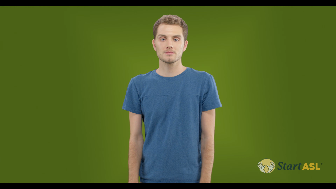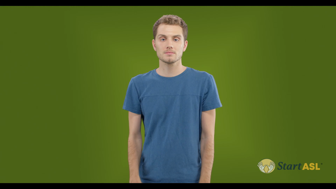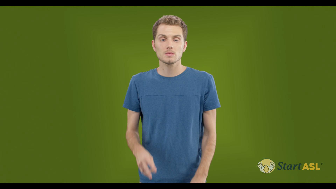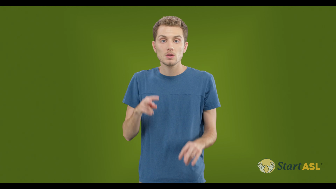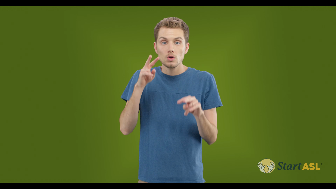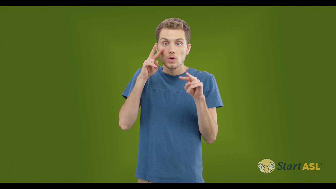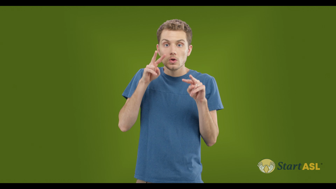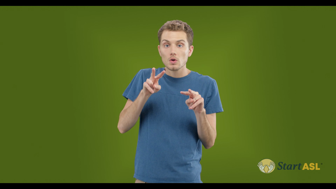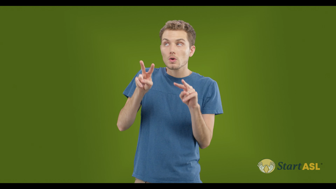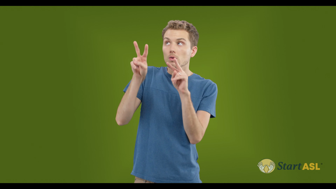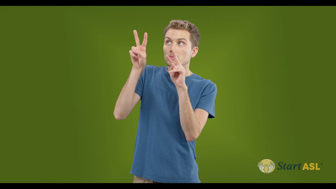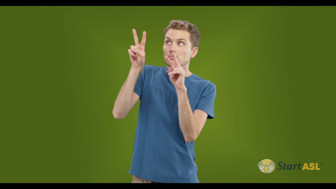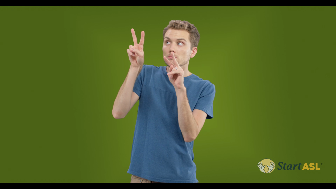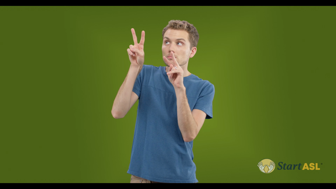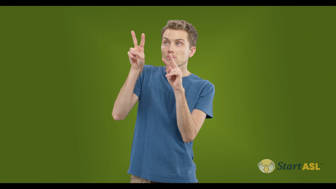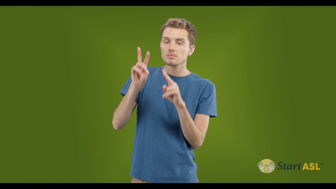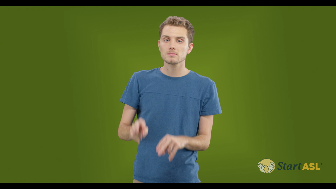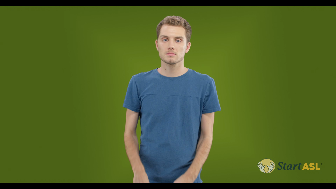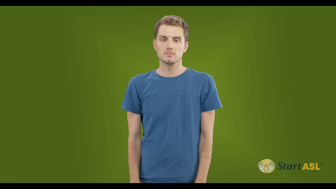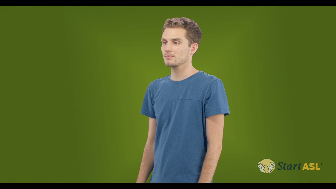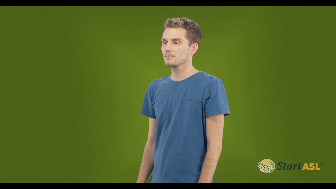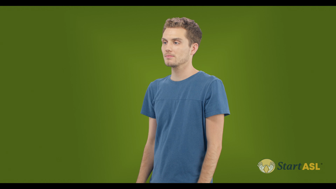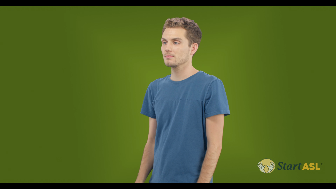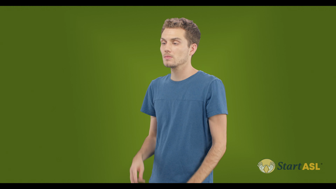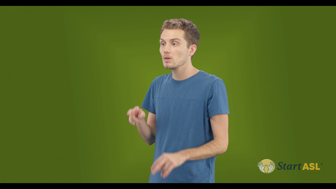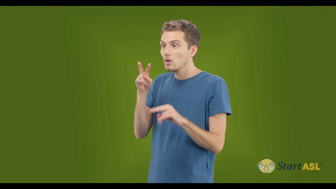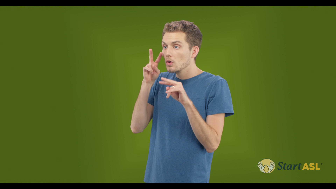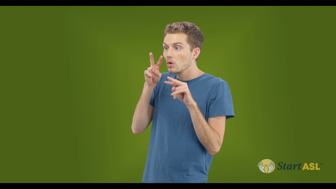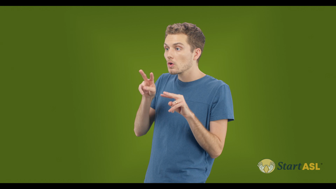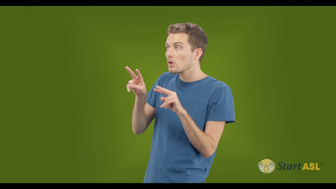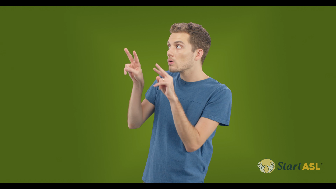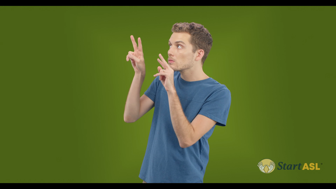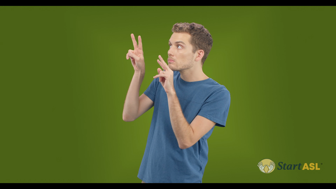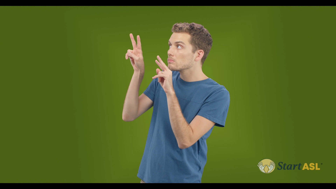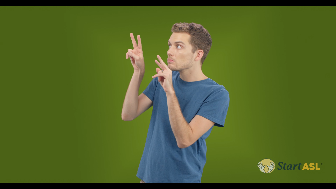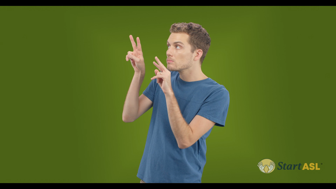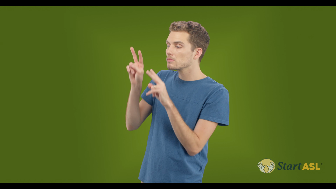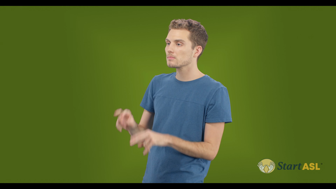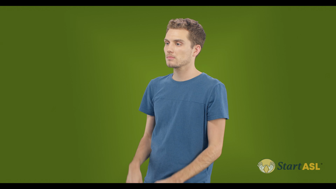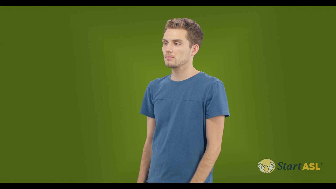look up